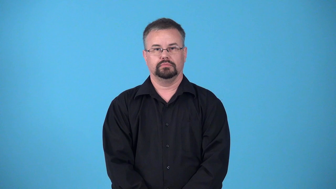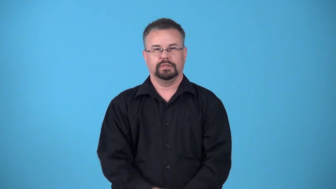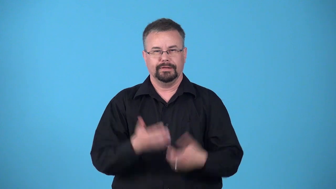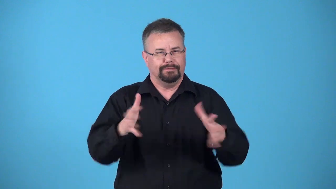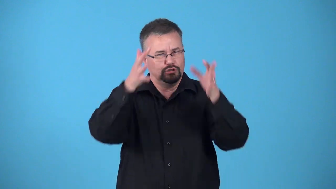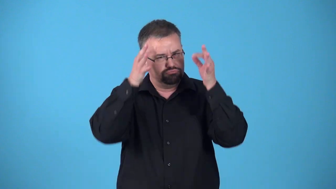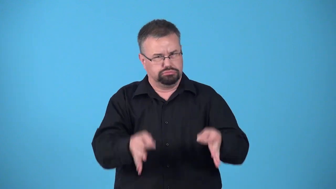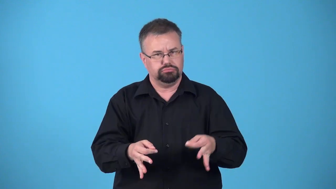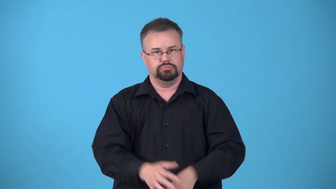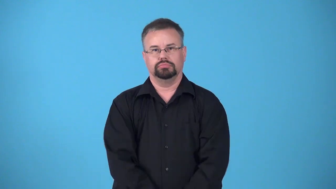it's all over but the crying